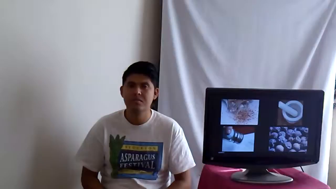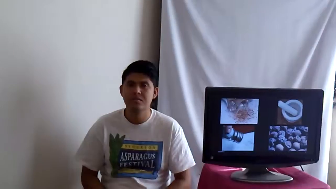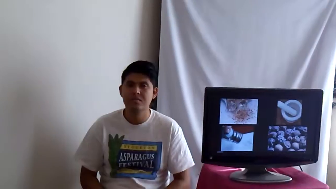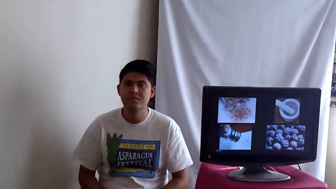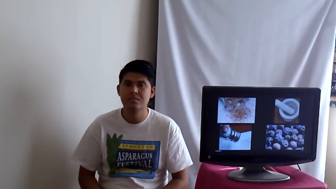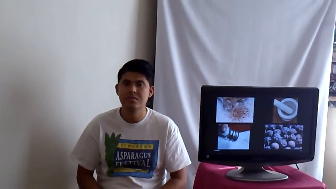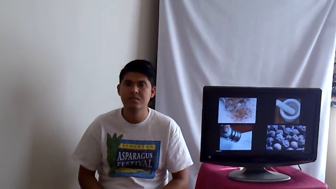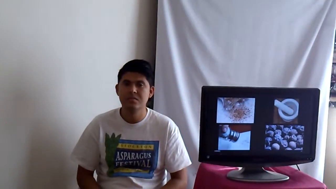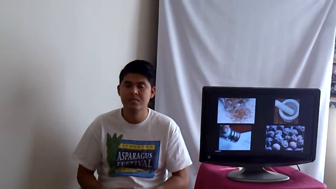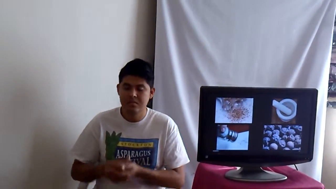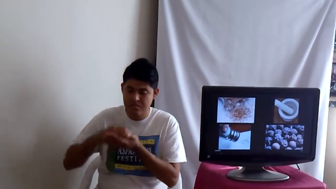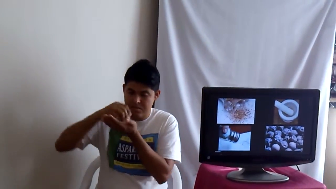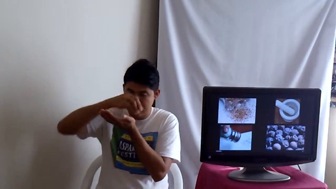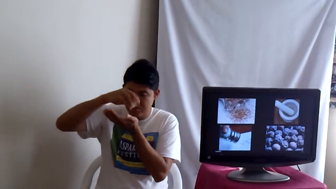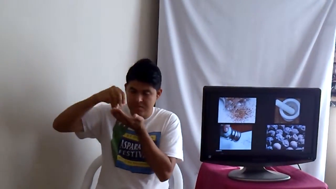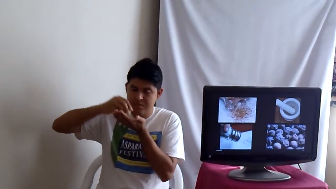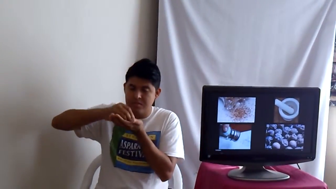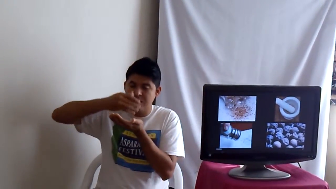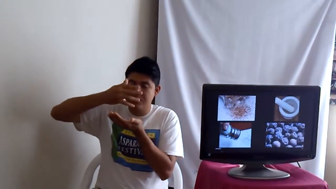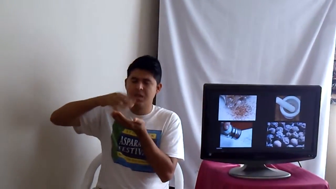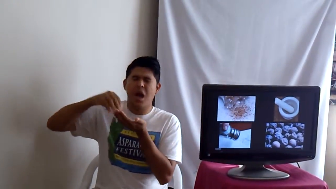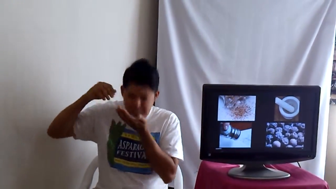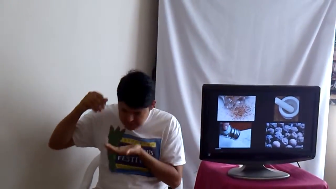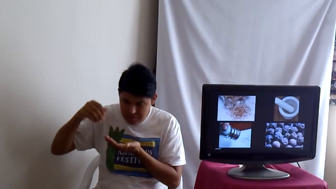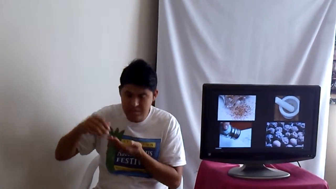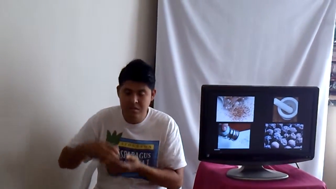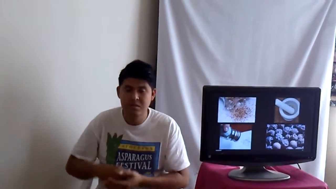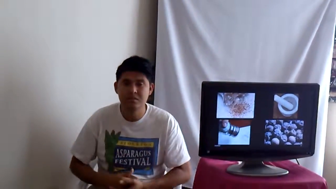blackpepper